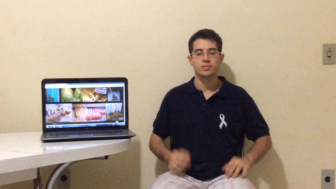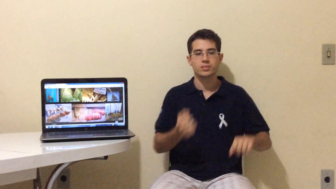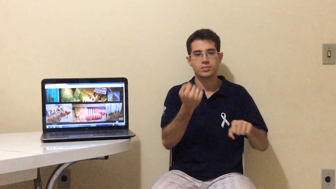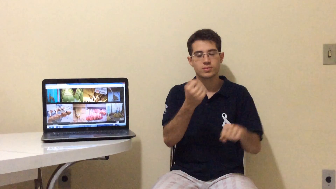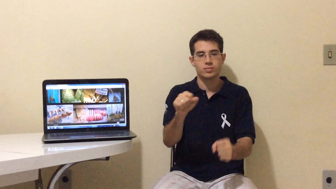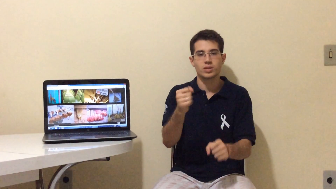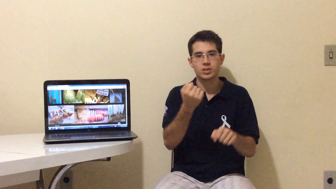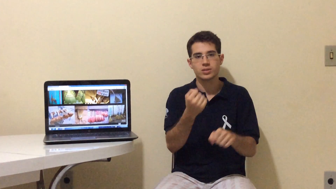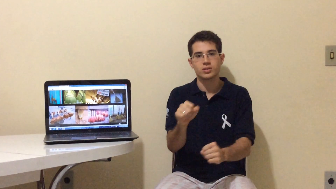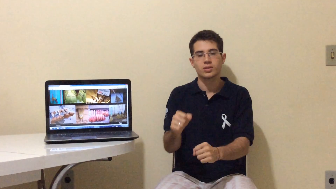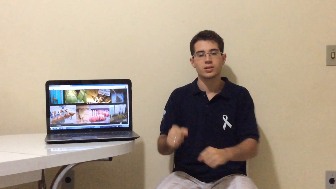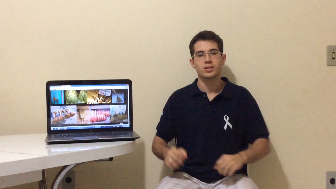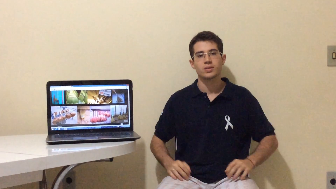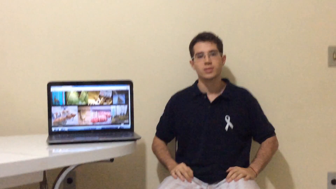broom